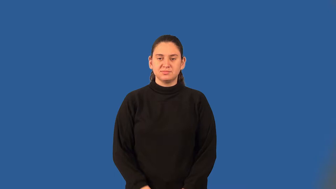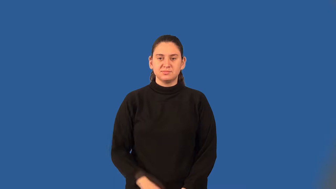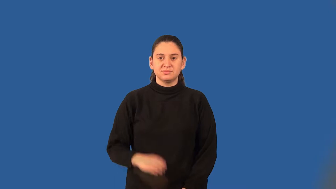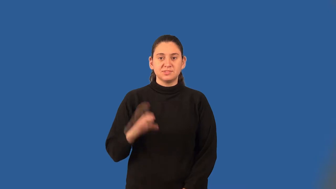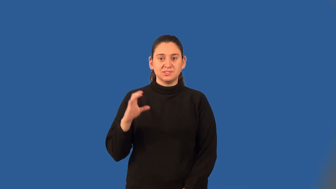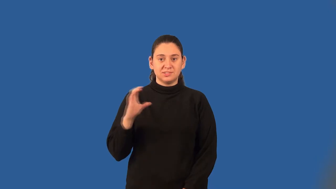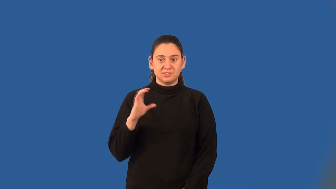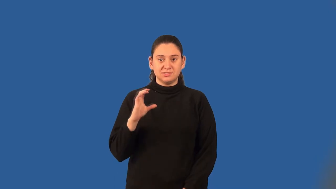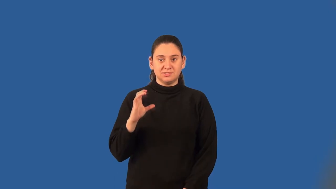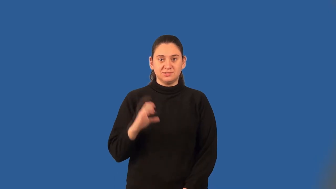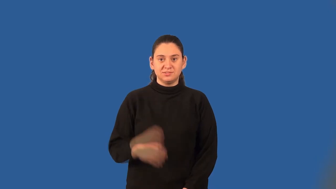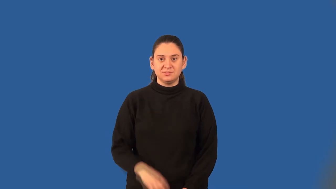center-basketball